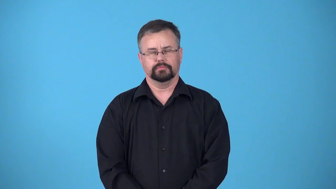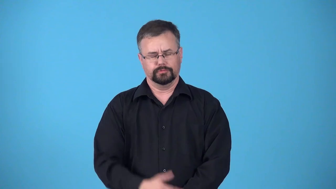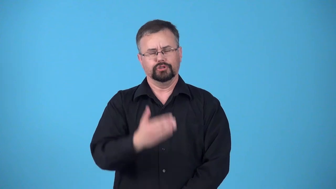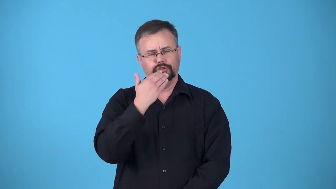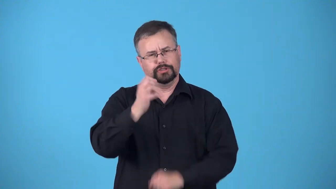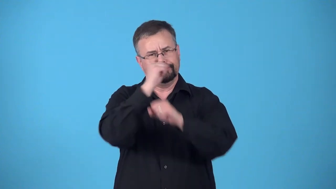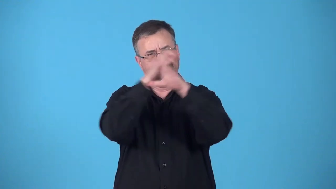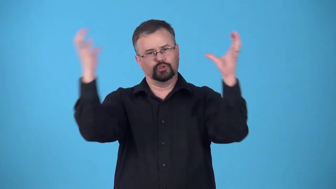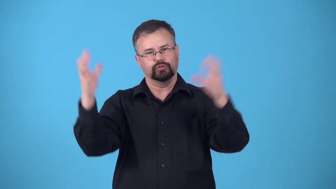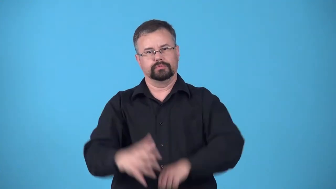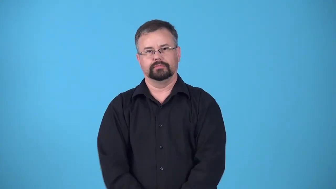clearsighted